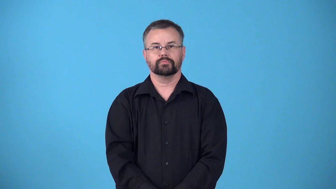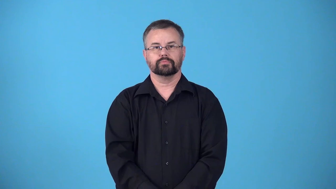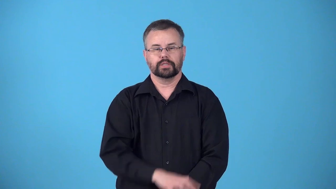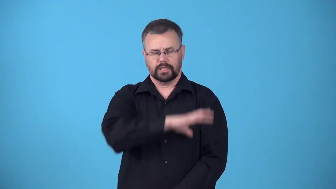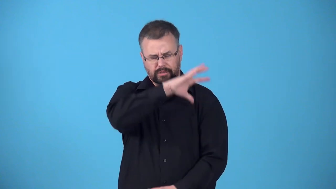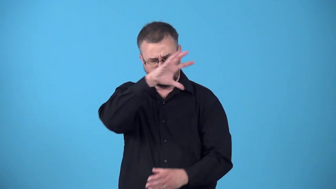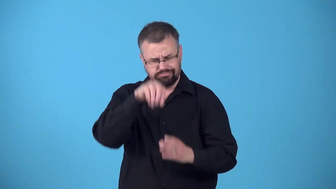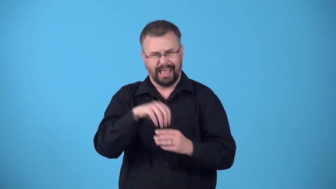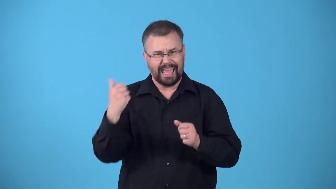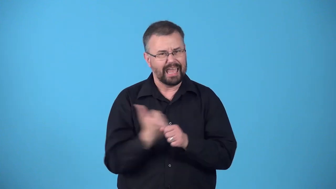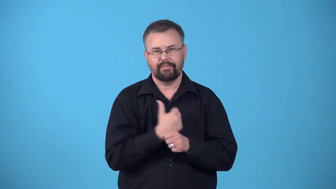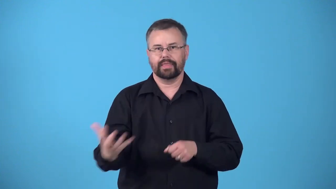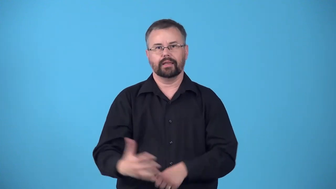ball of wax